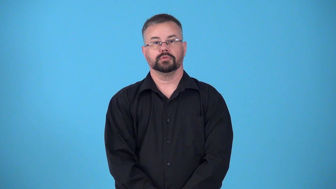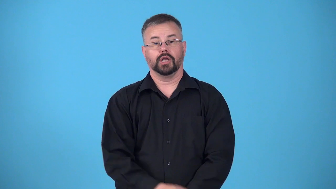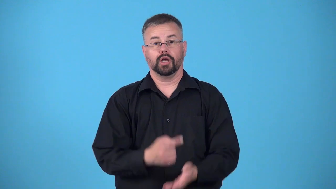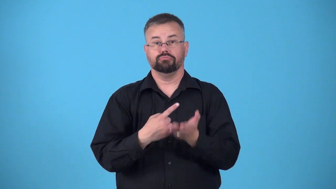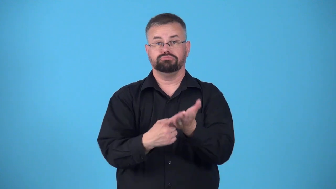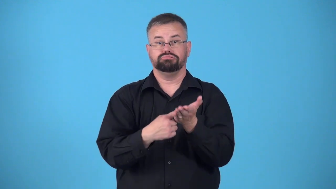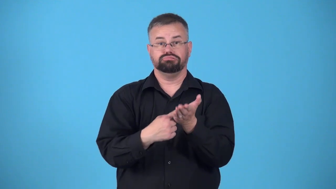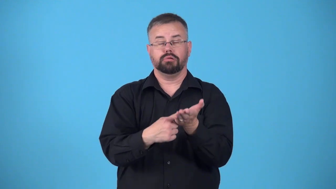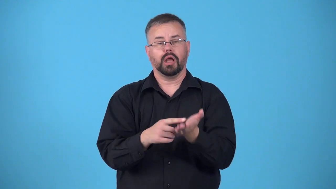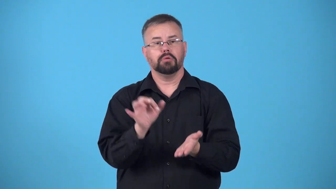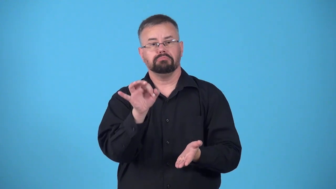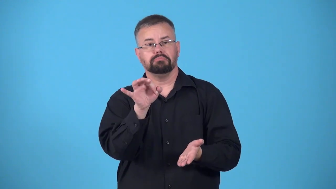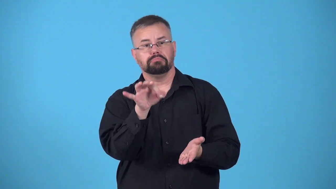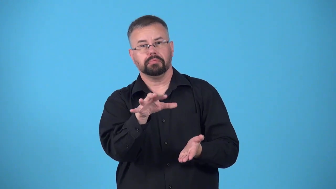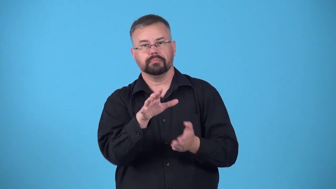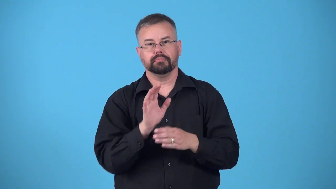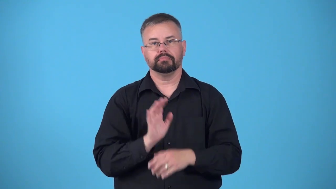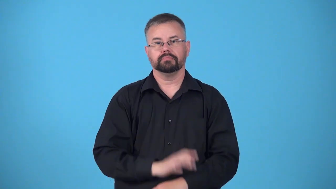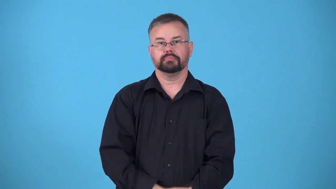slip something in to a discussion